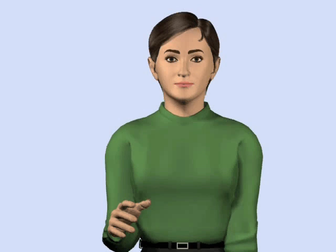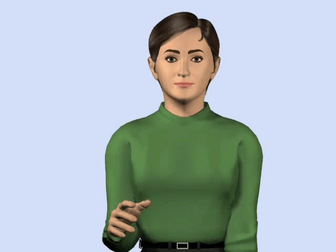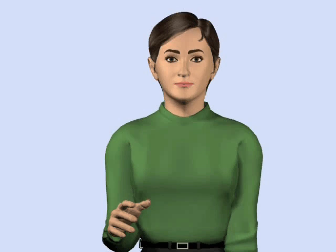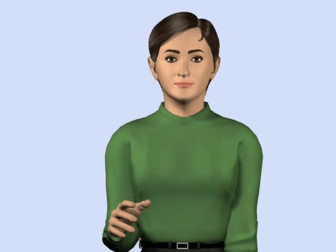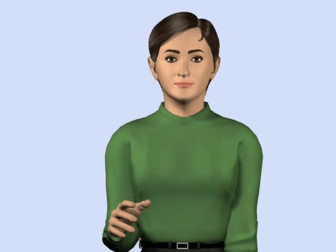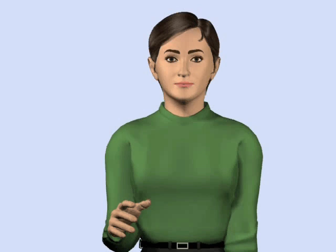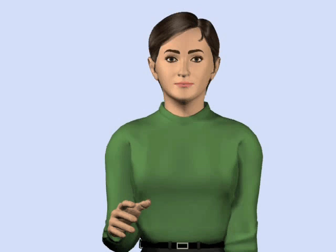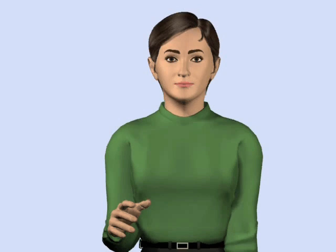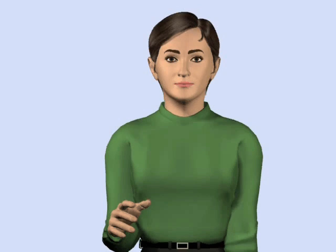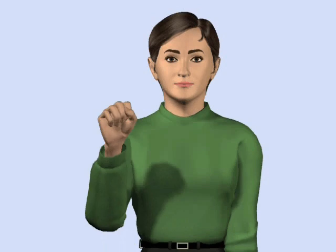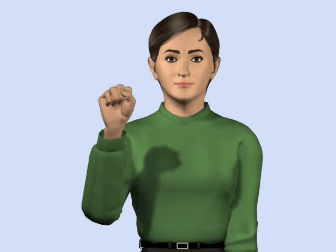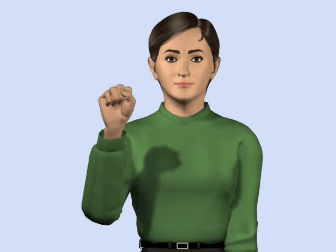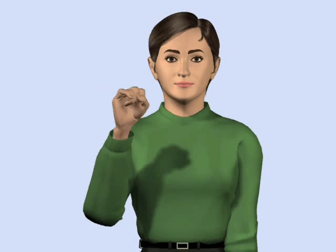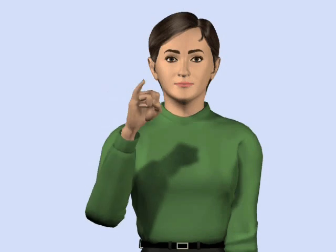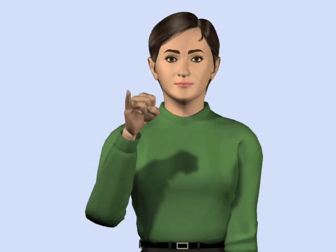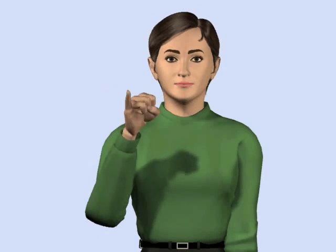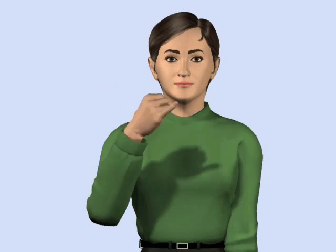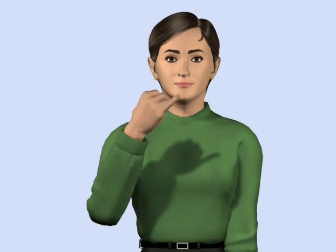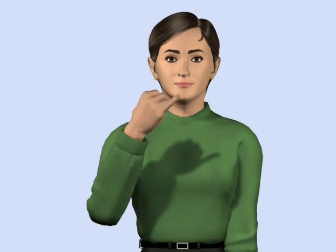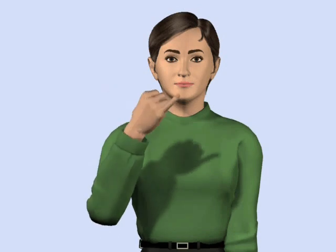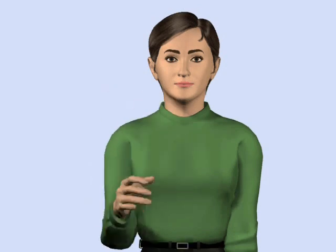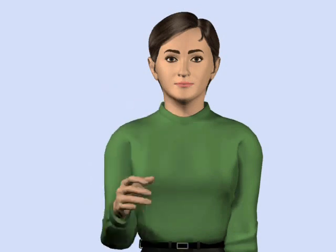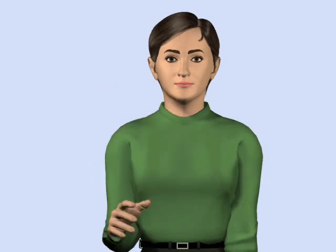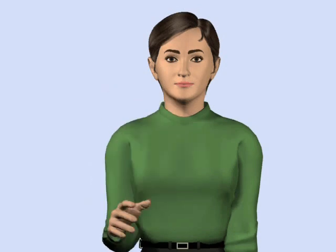San Jose,CA